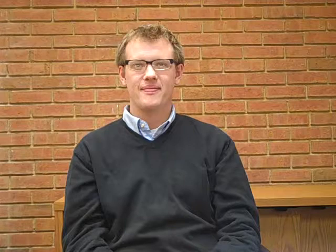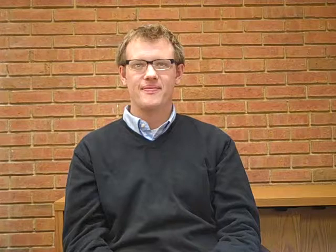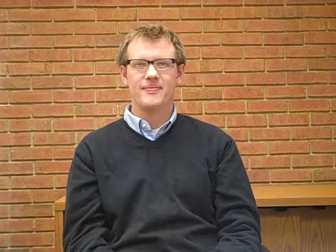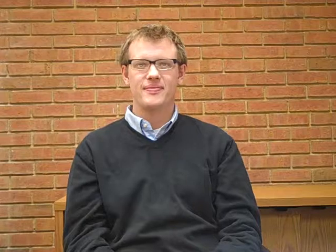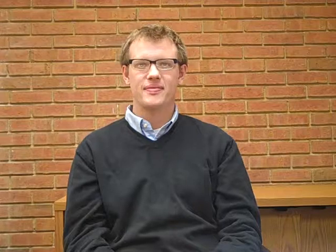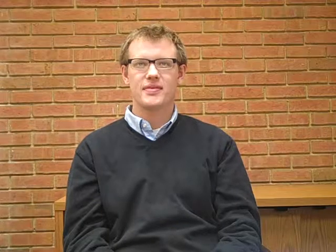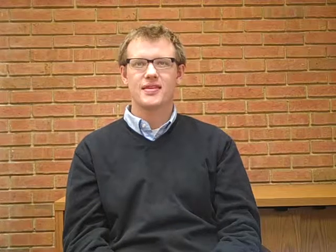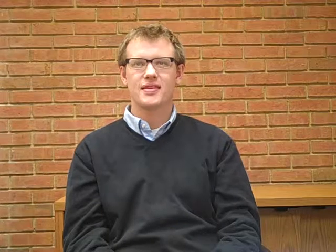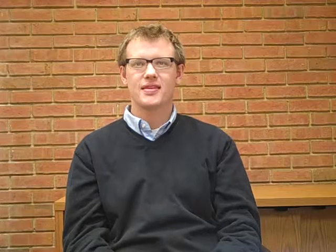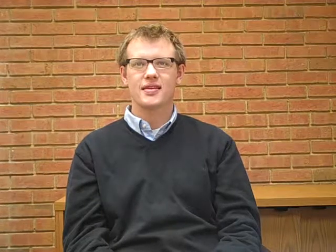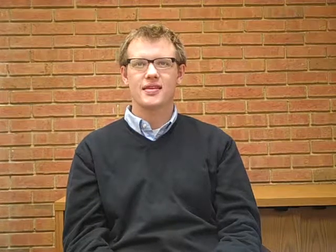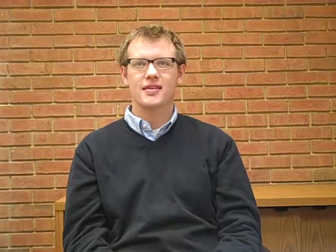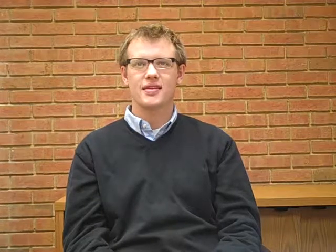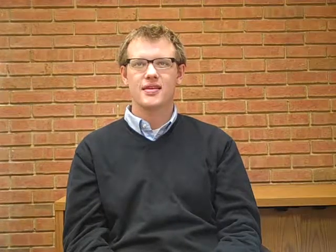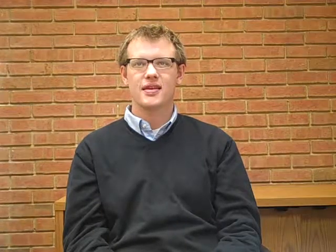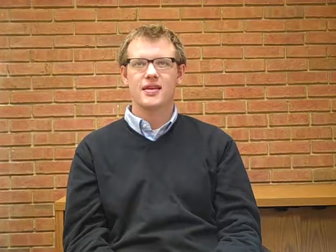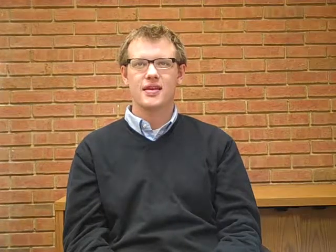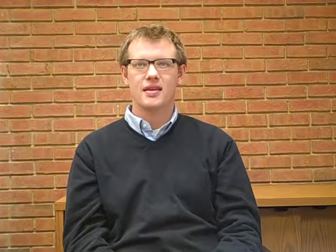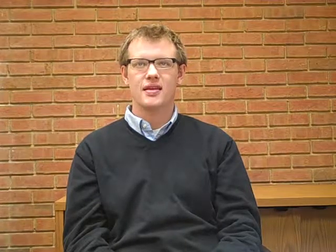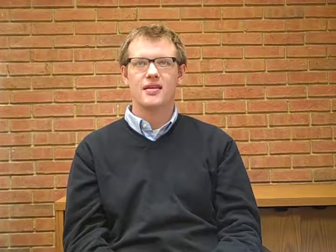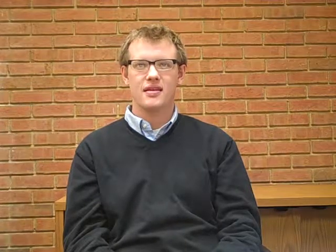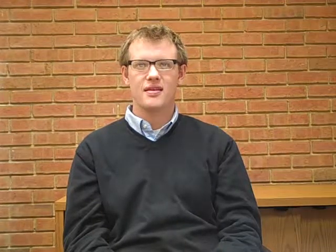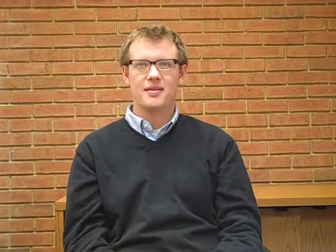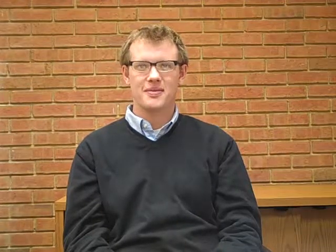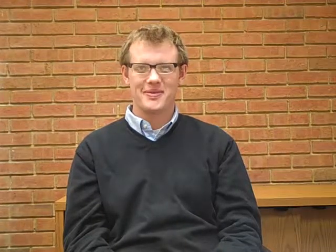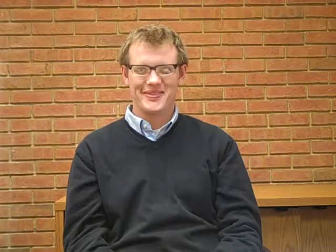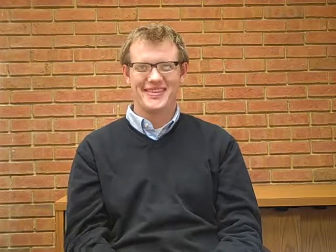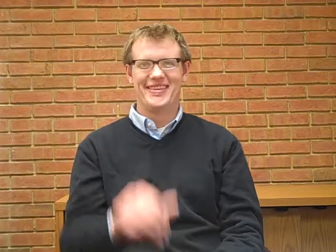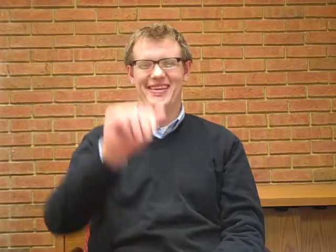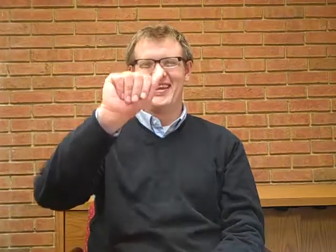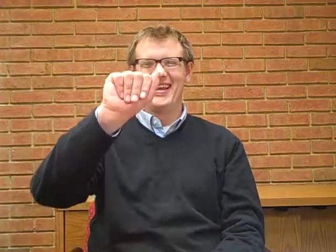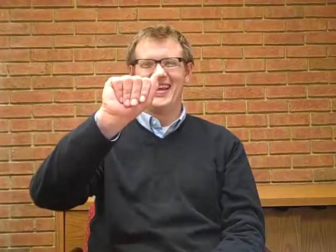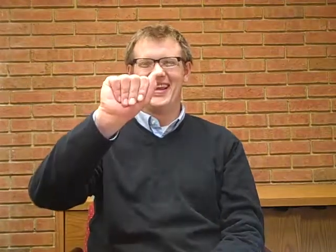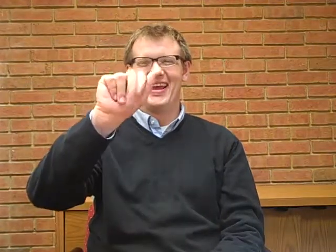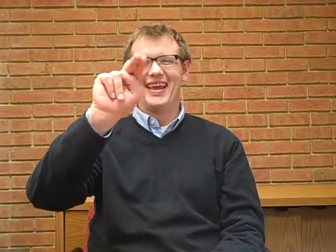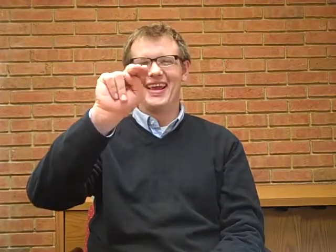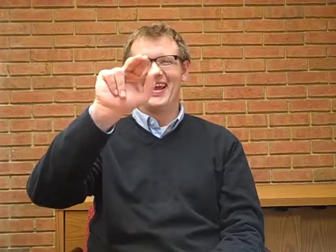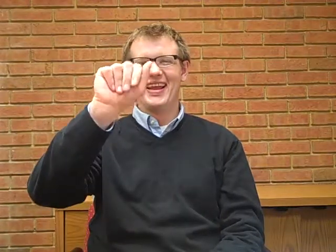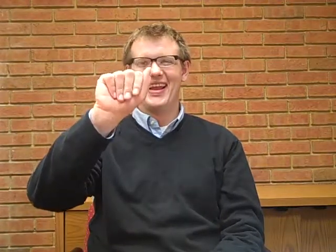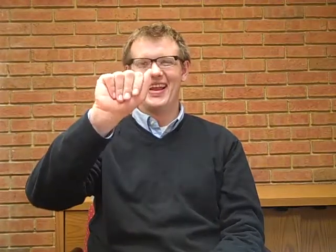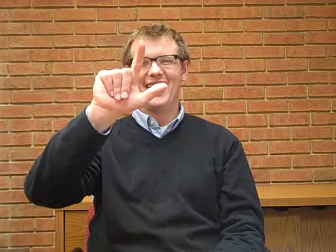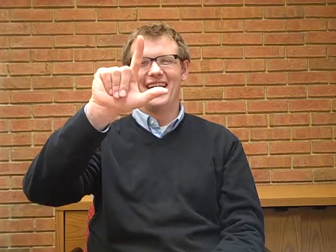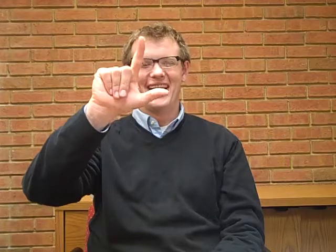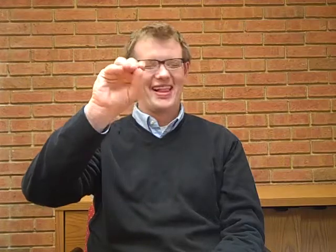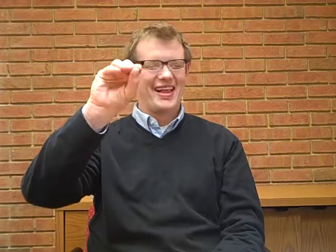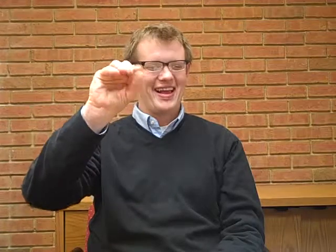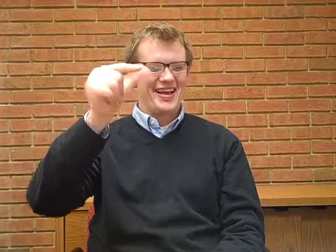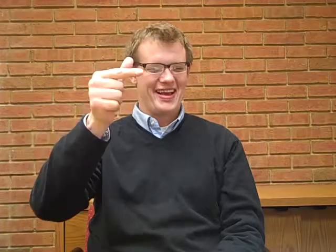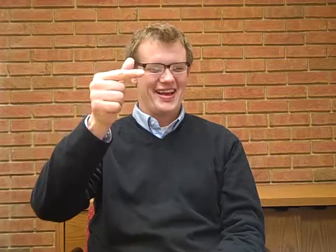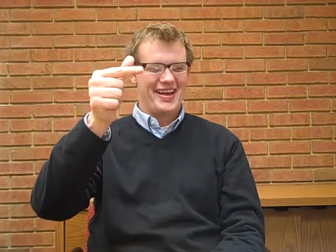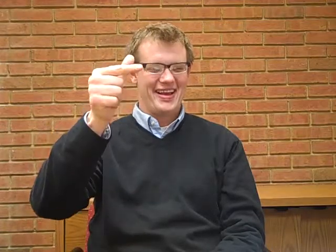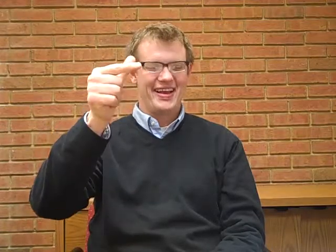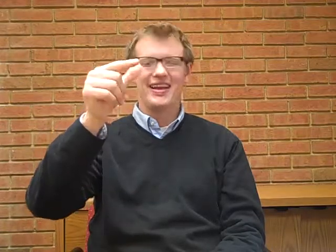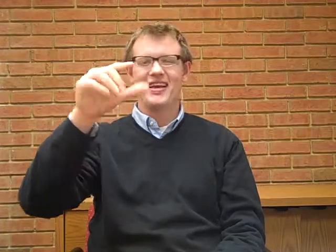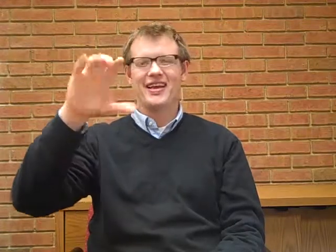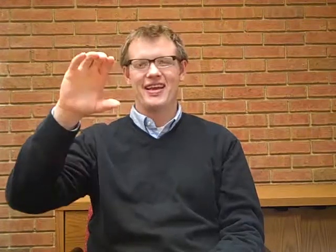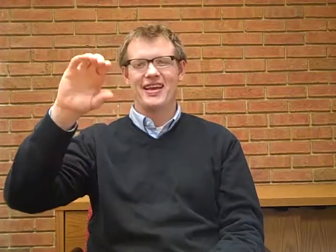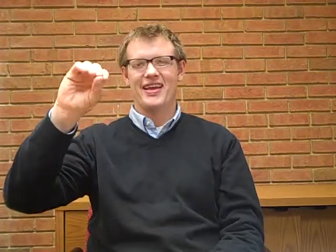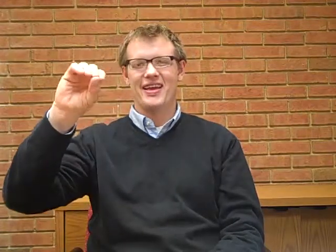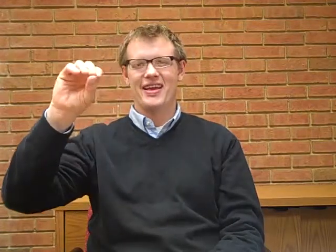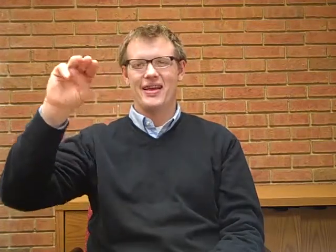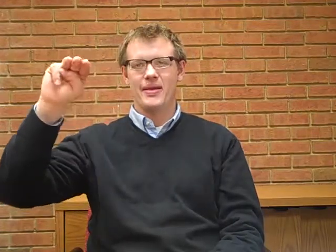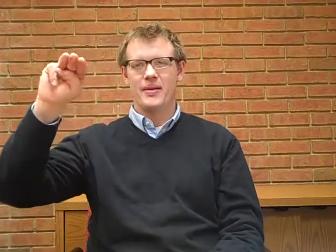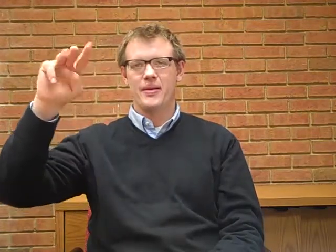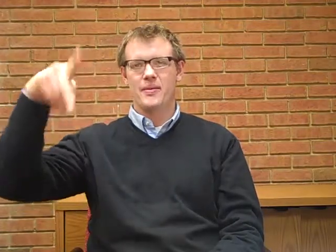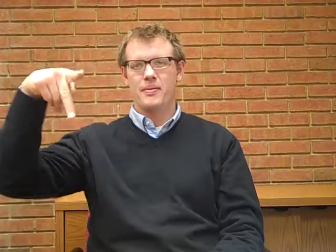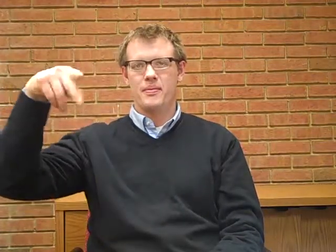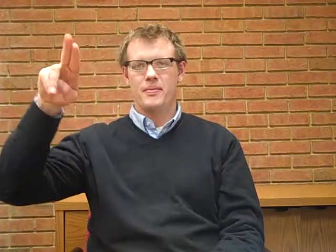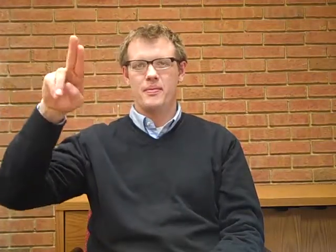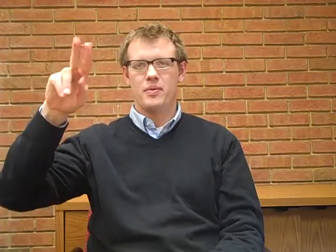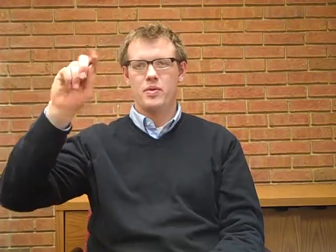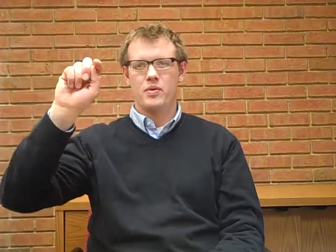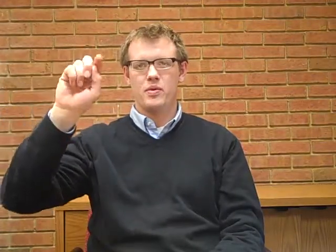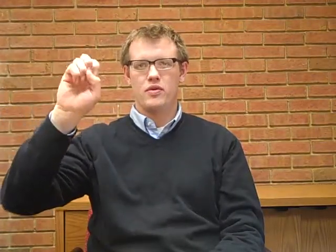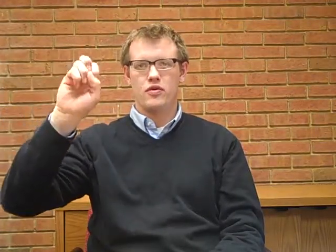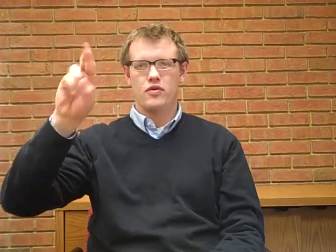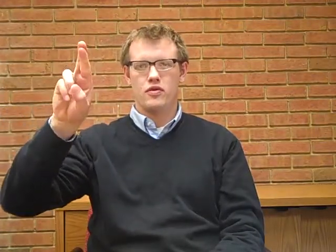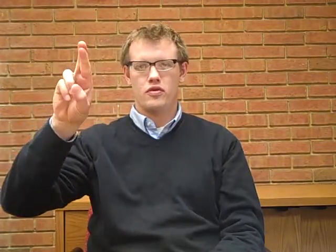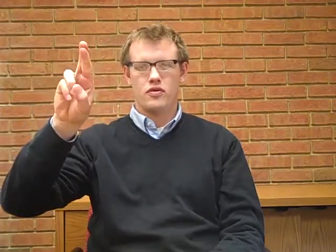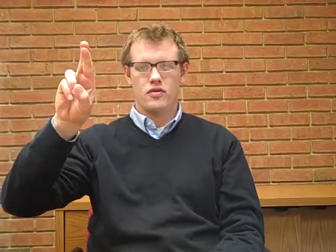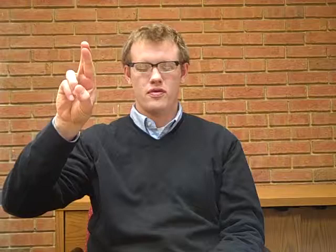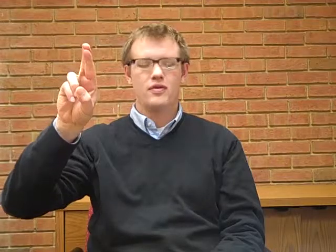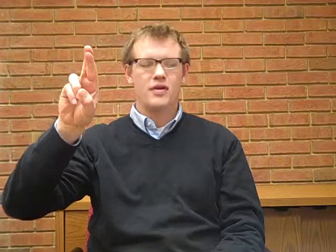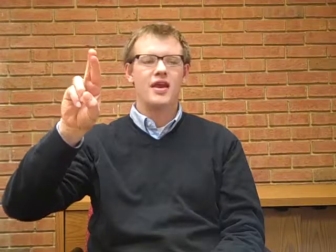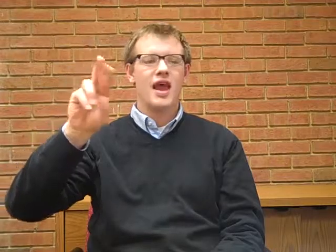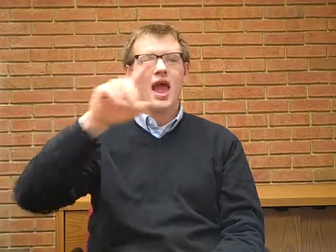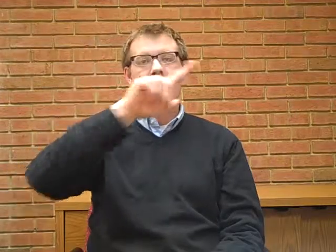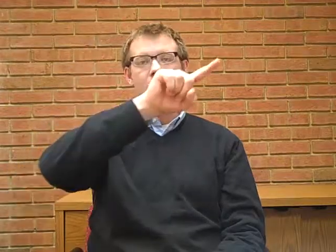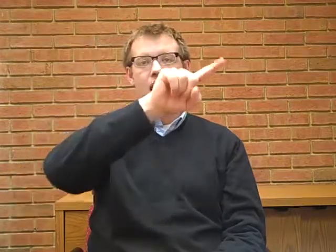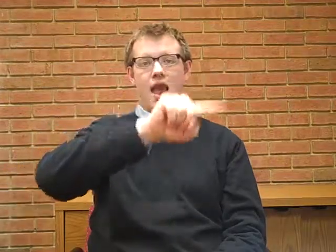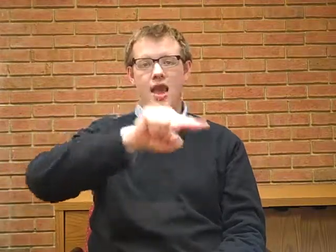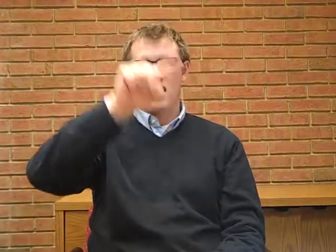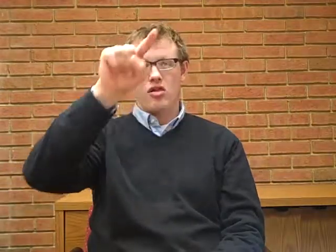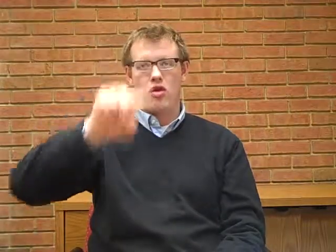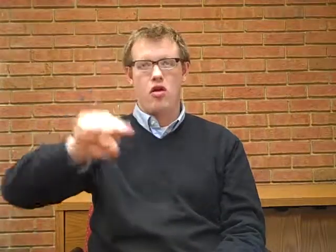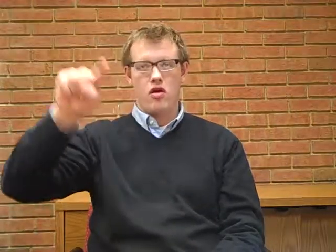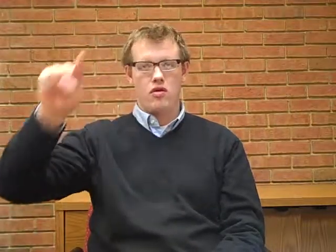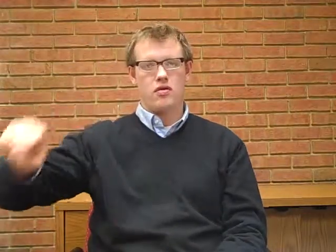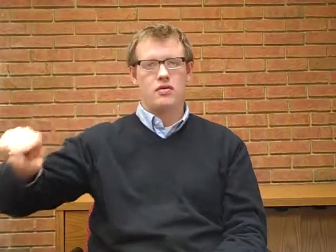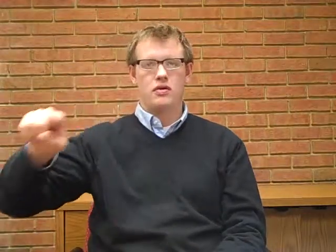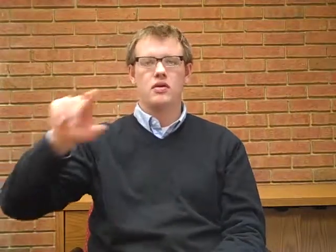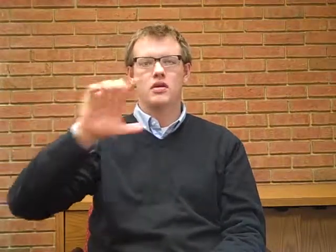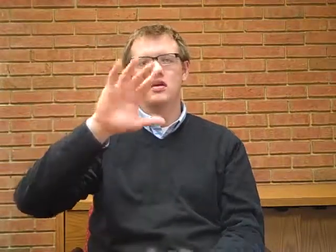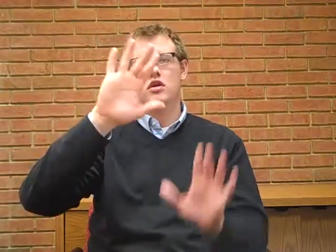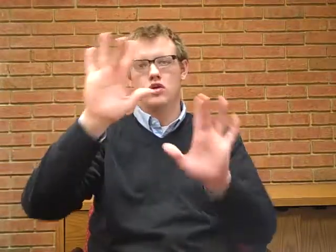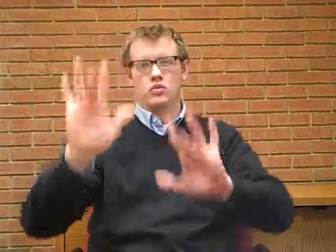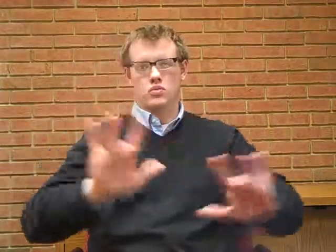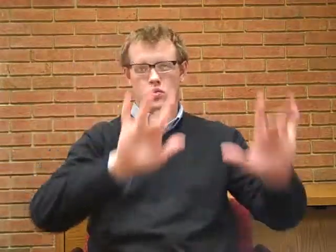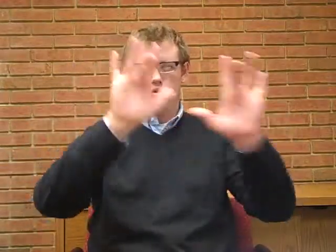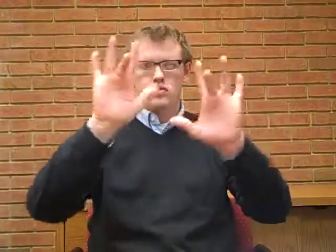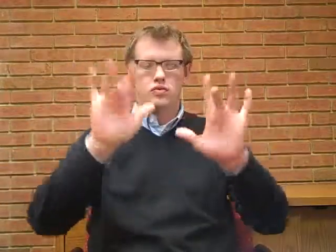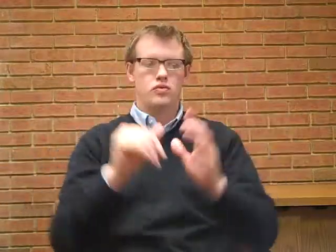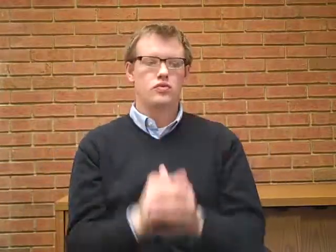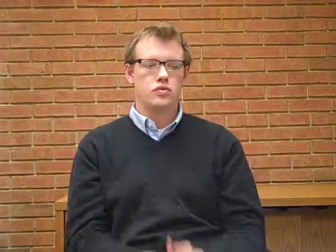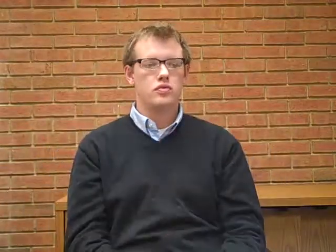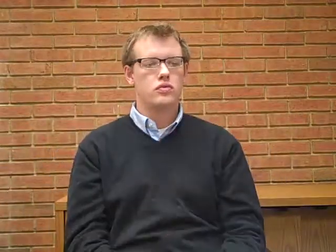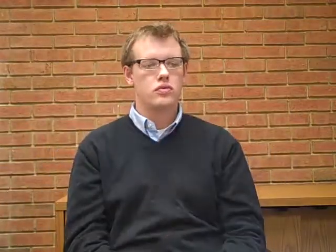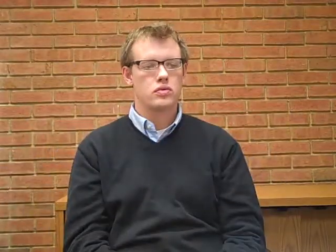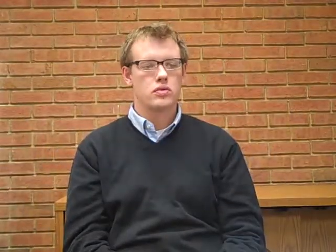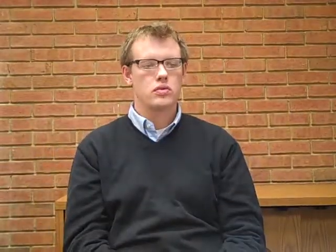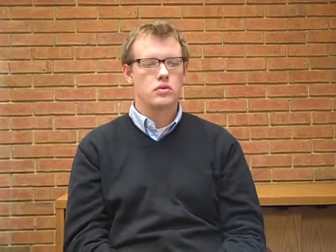Analog Computer